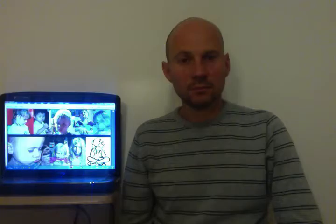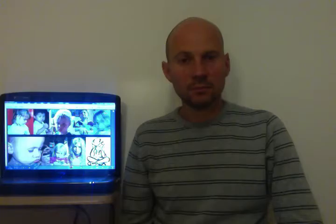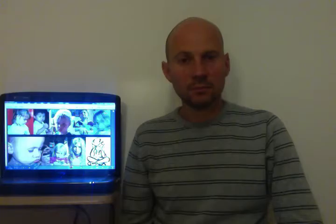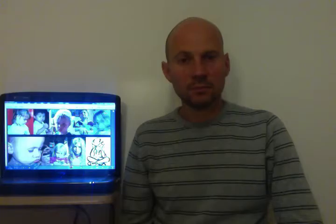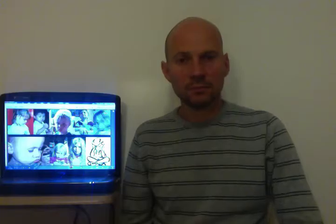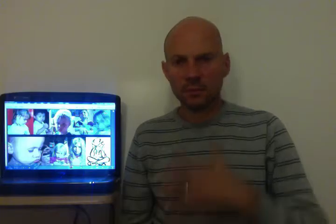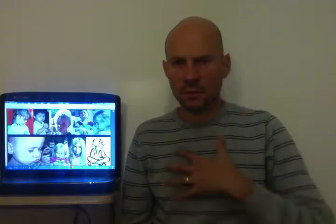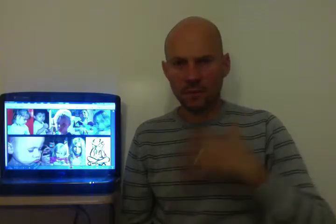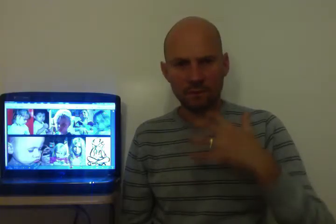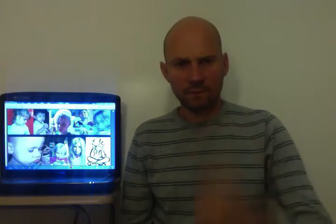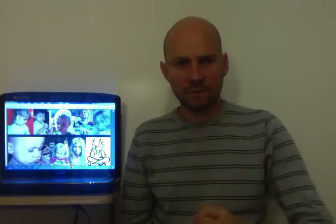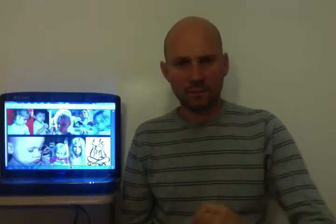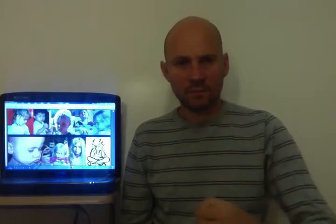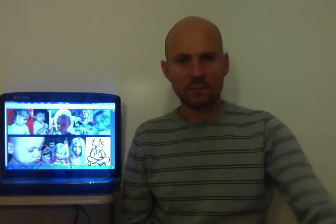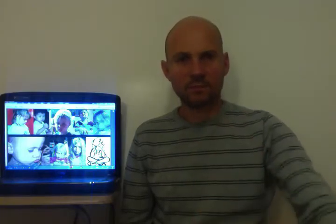sulky